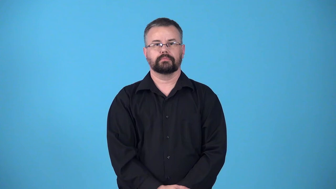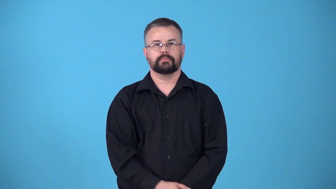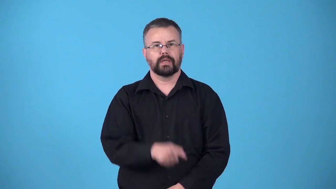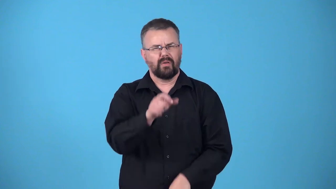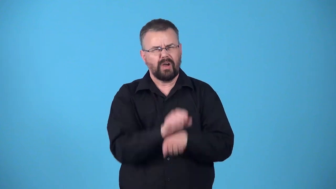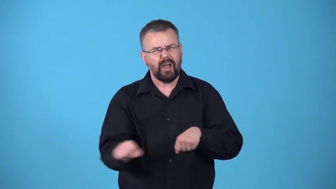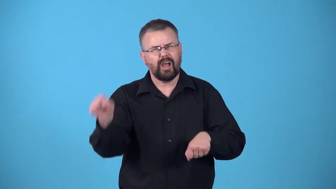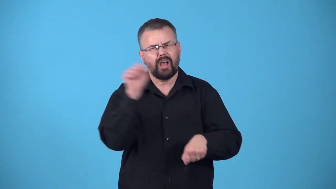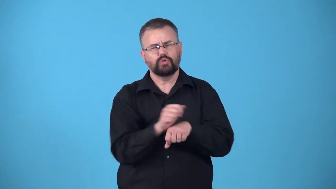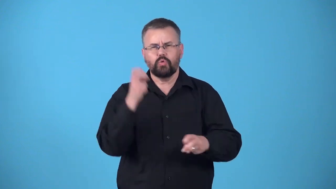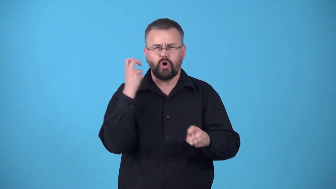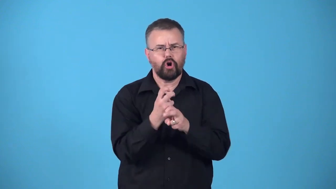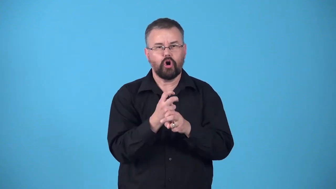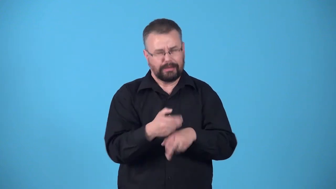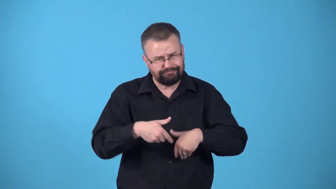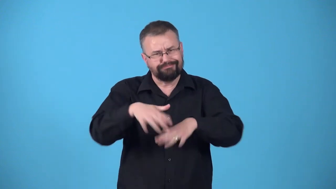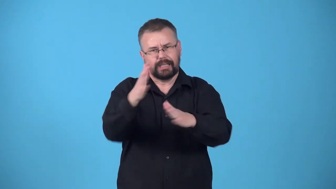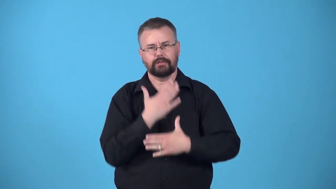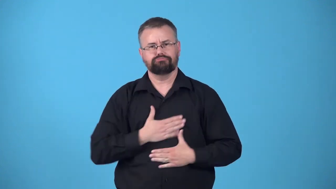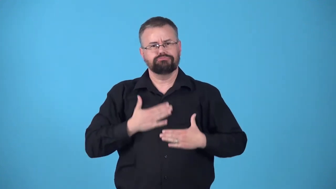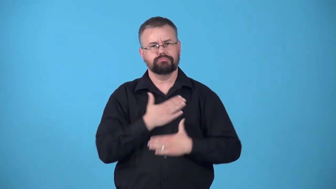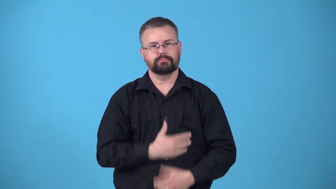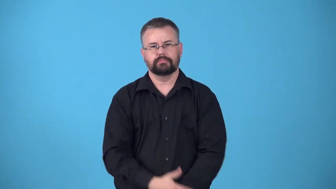get a life